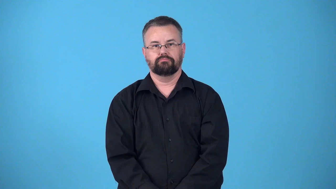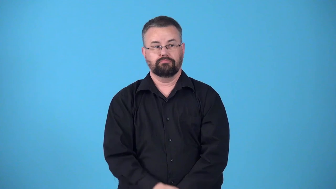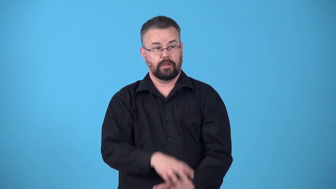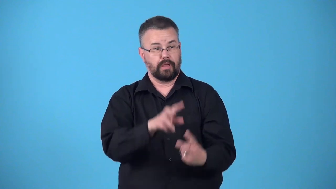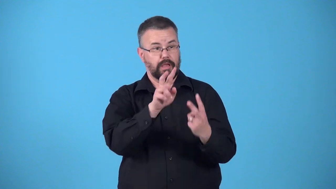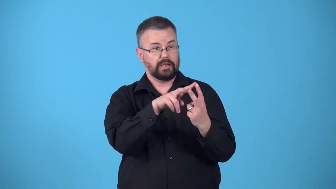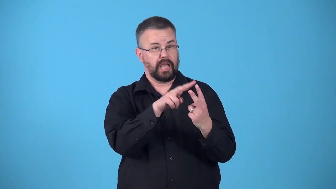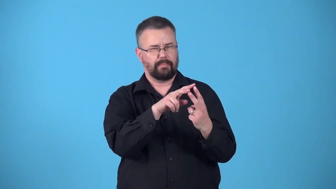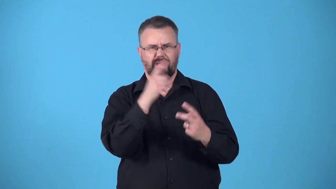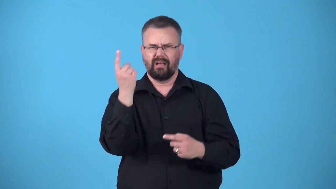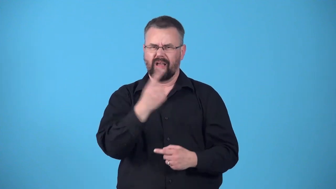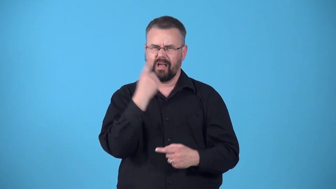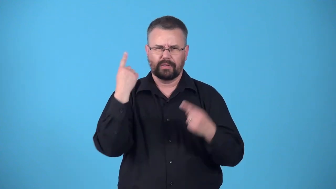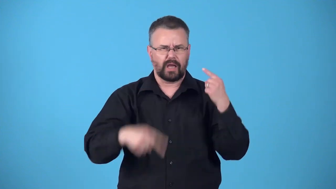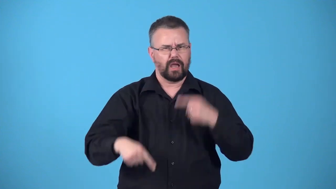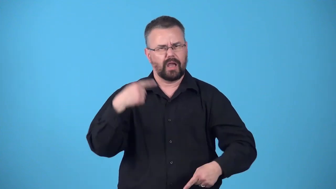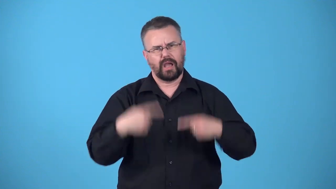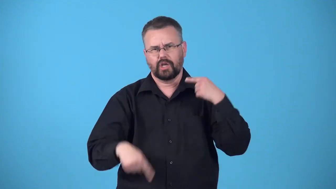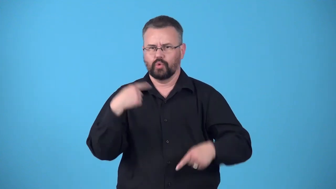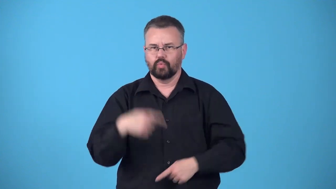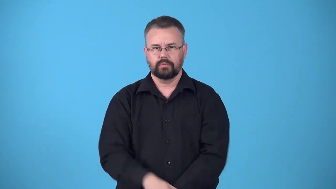cat and dog life